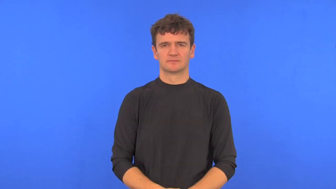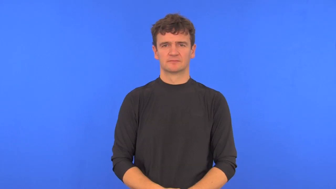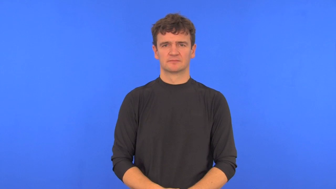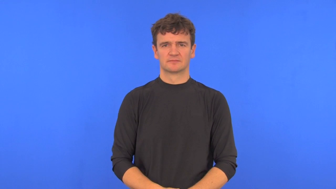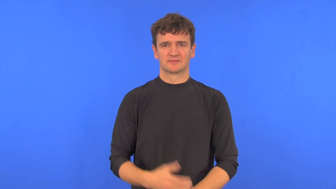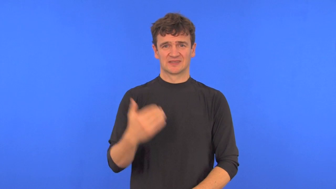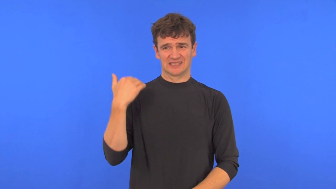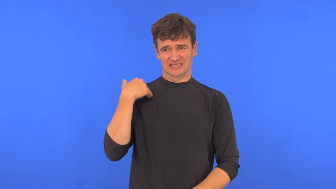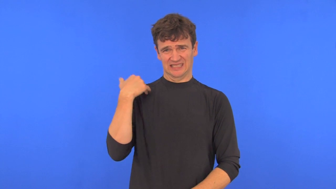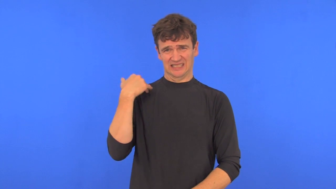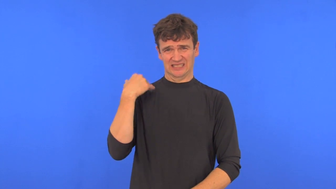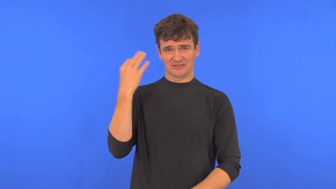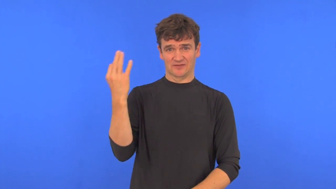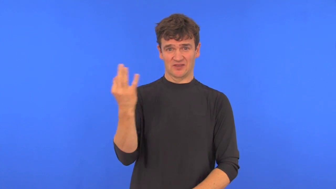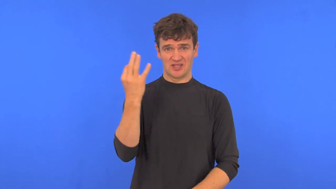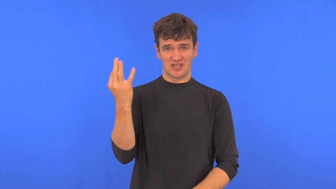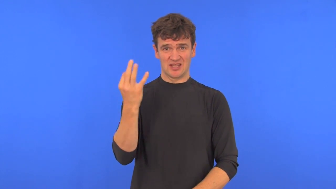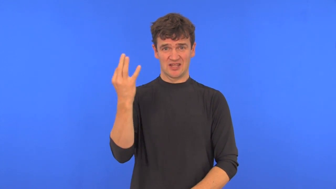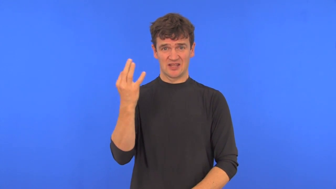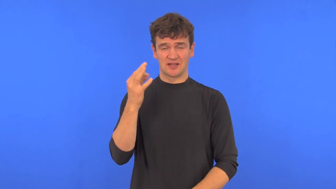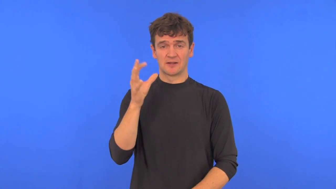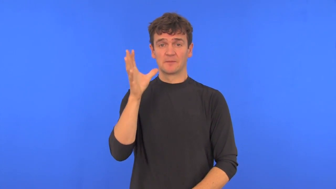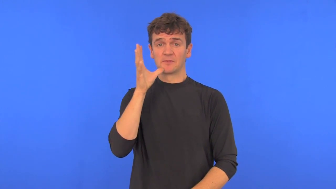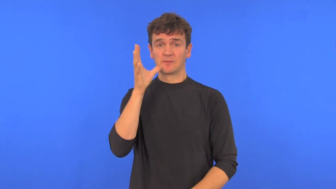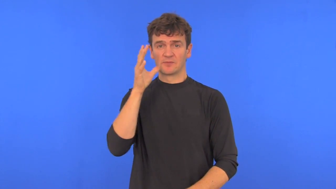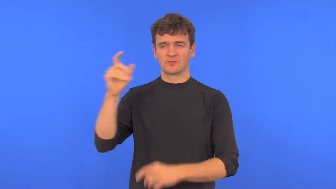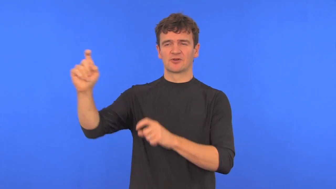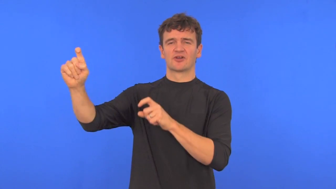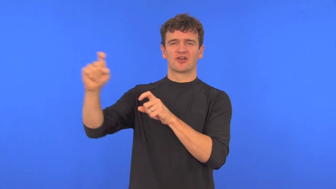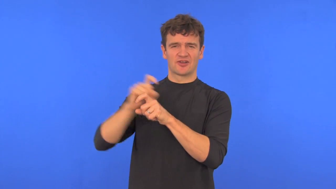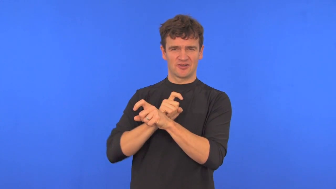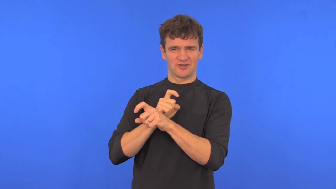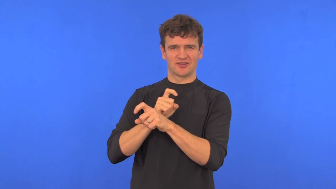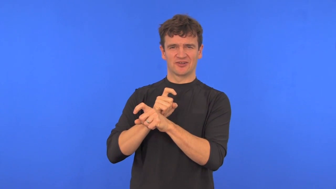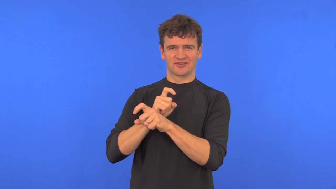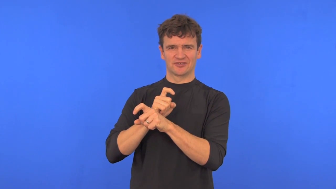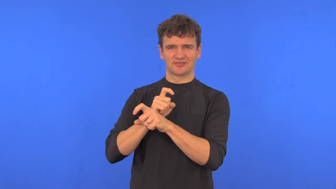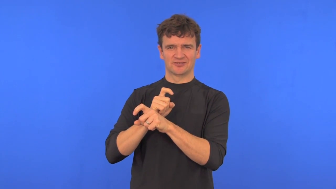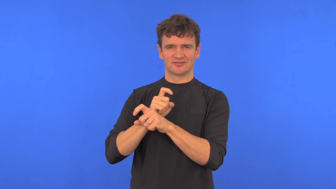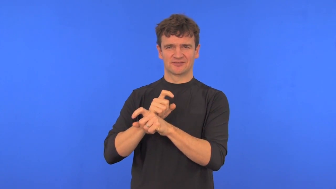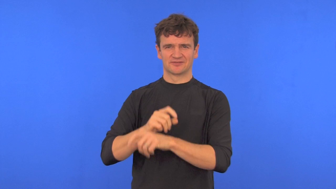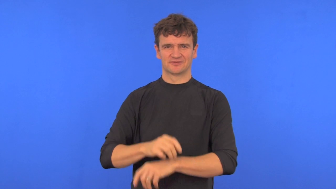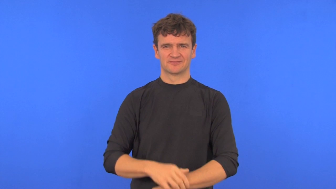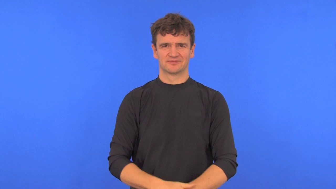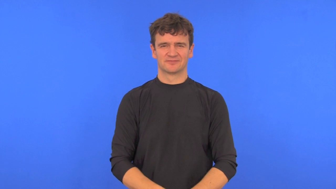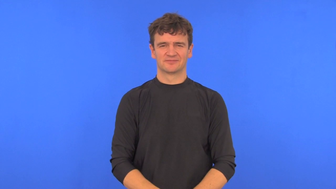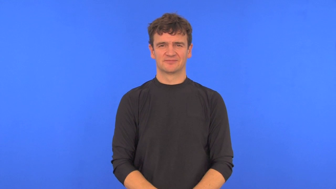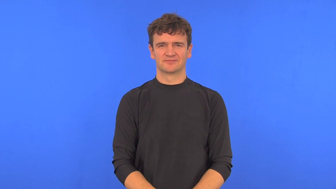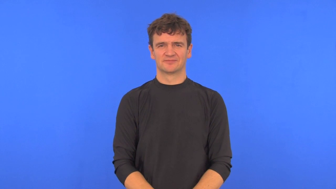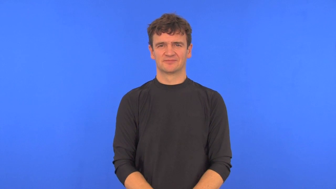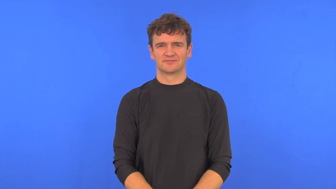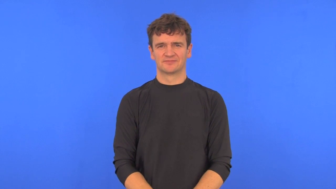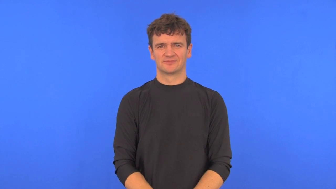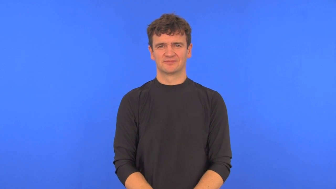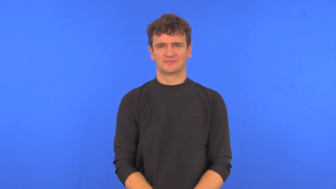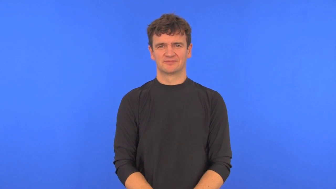CALL